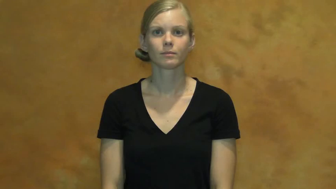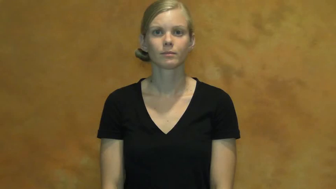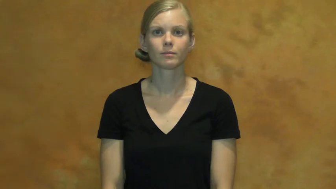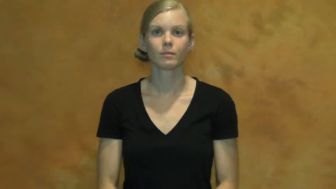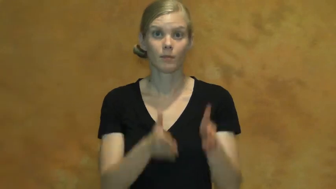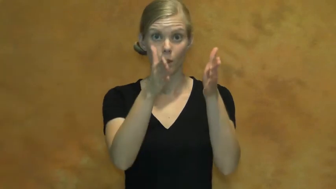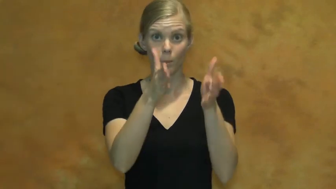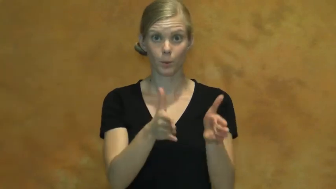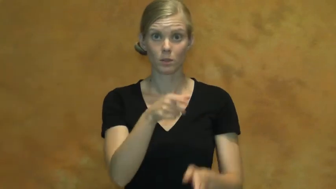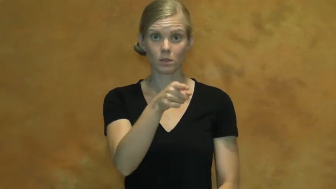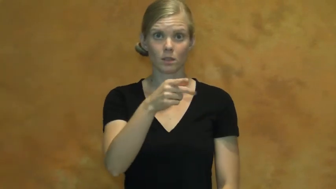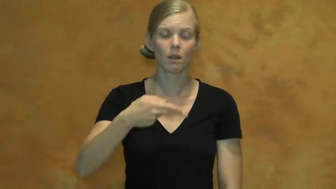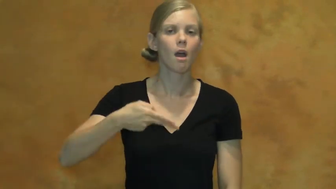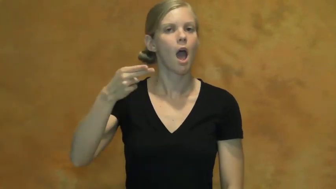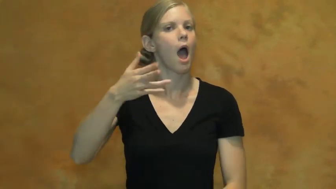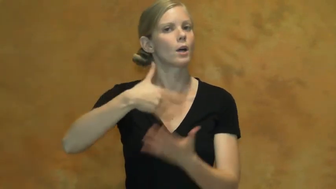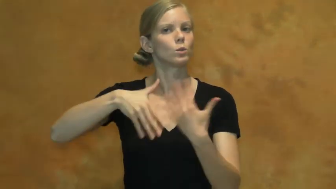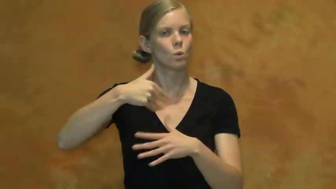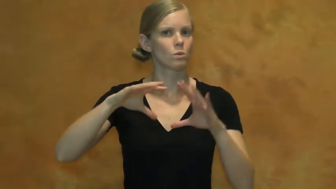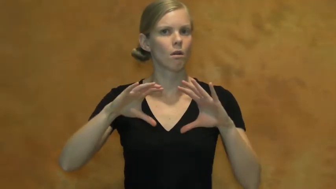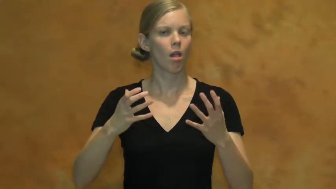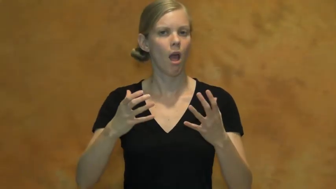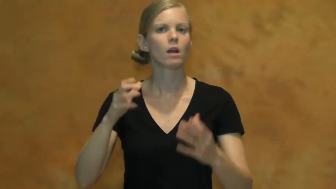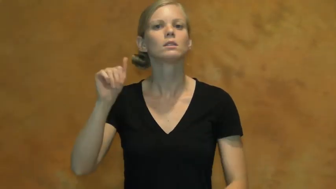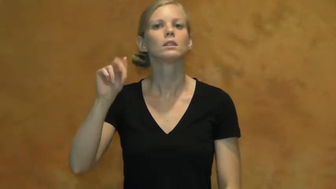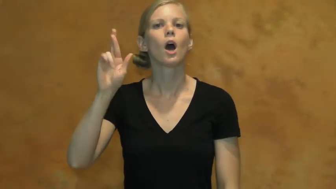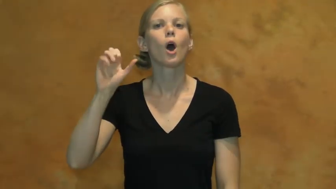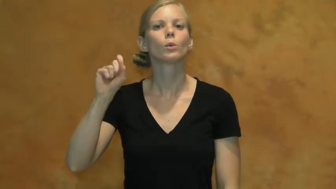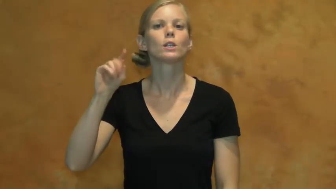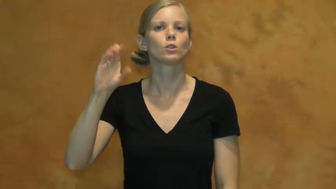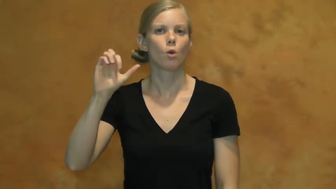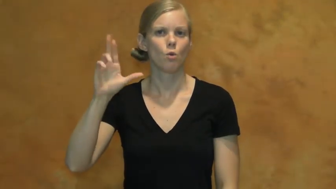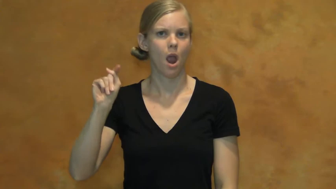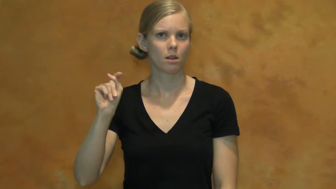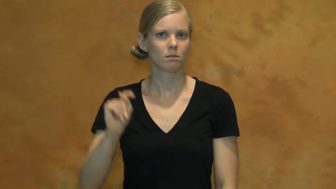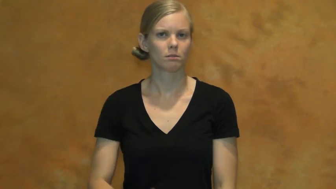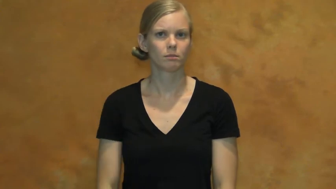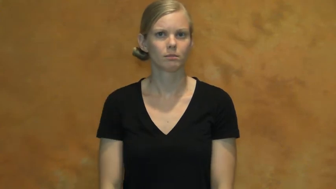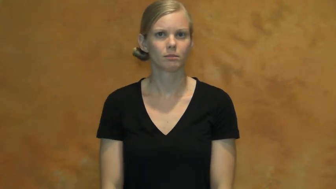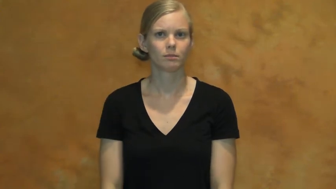noble